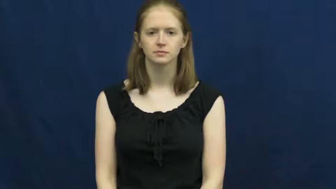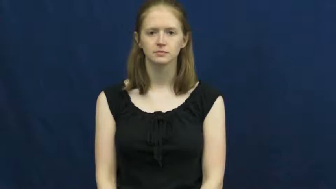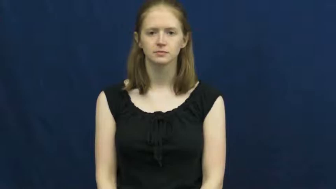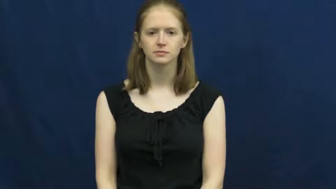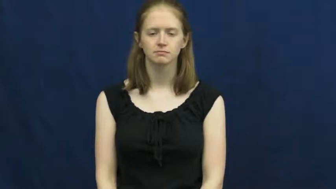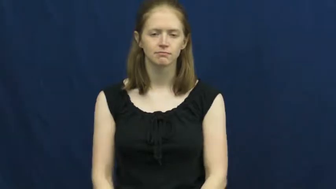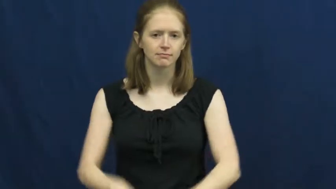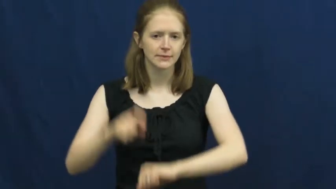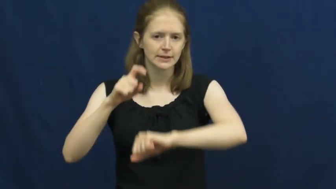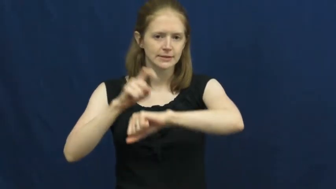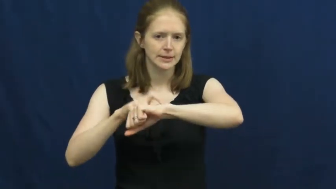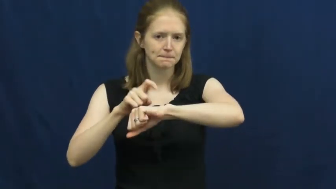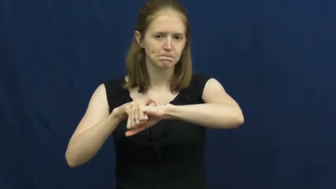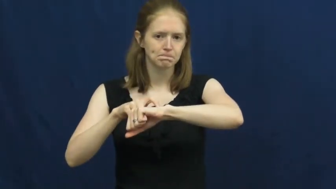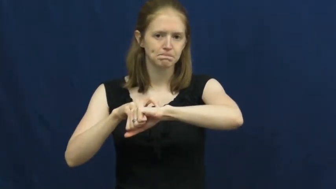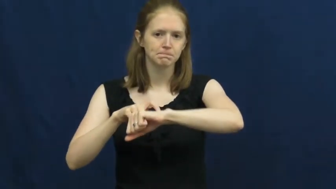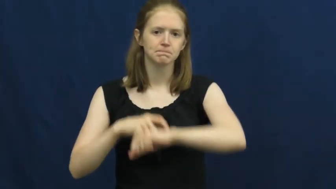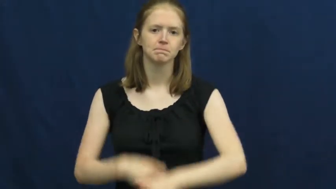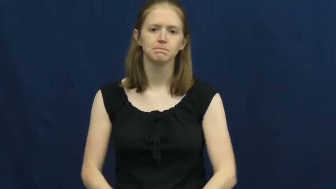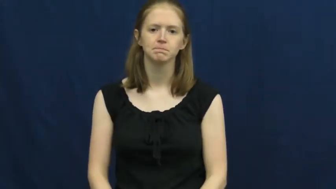time